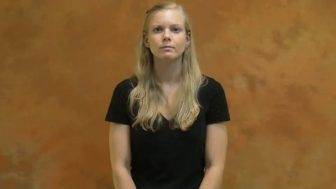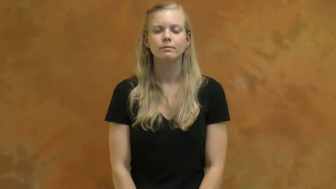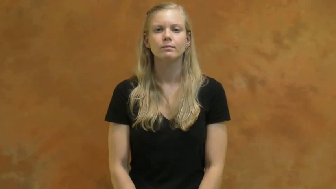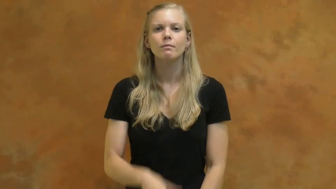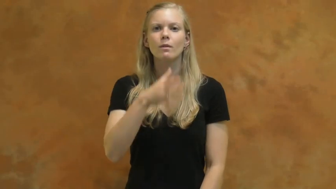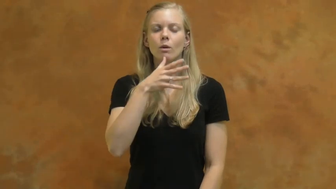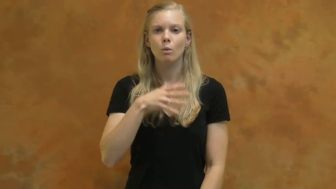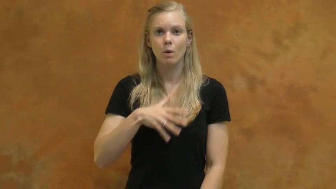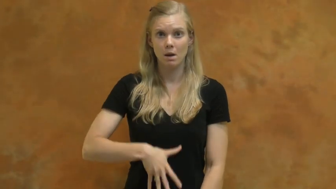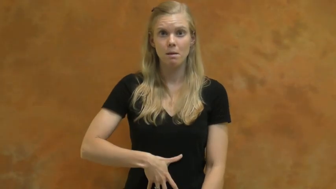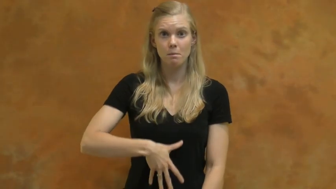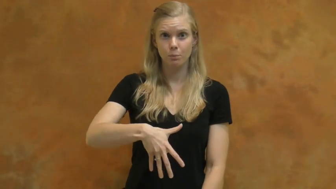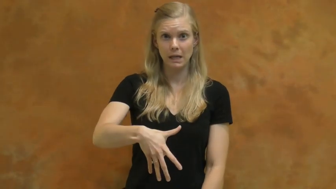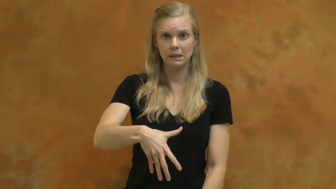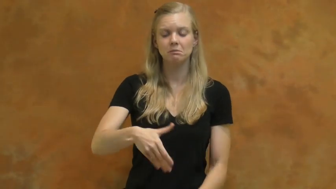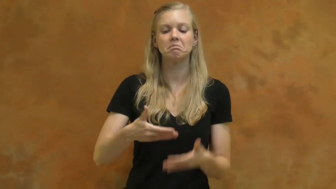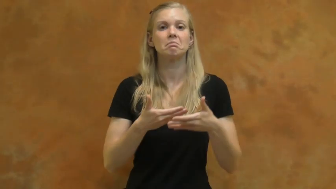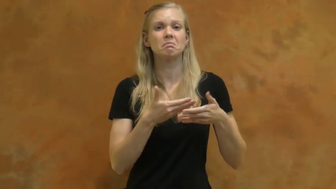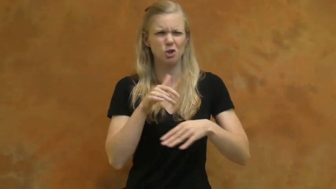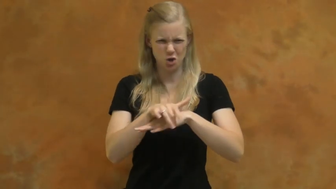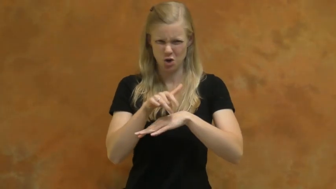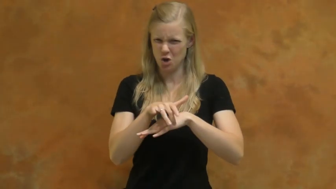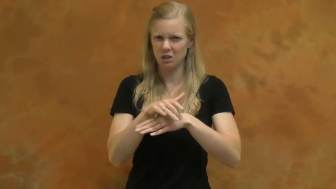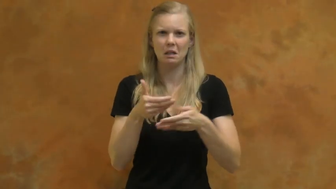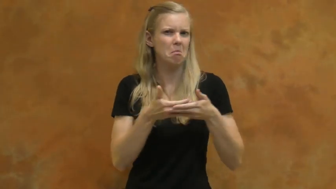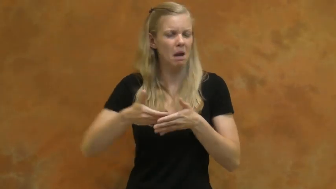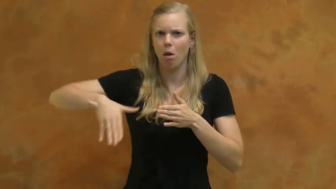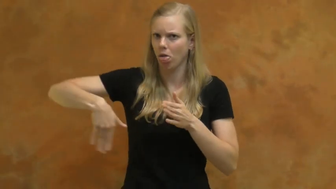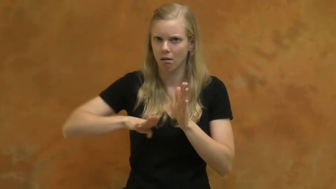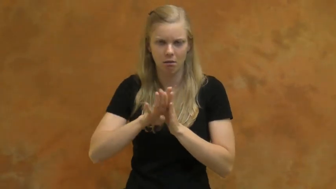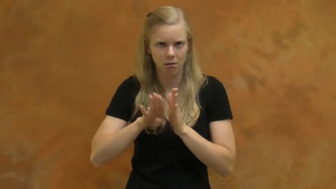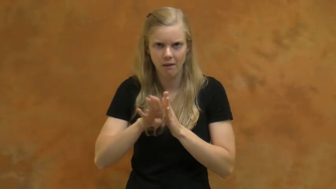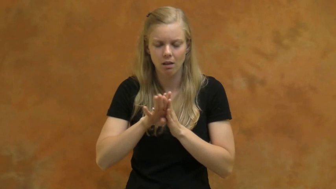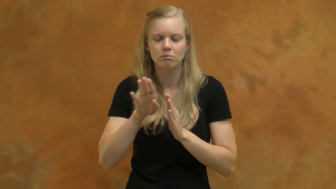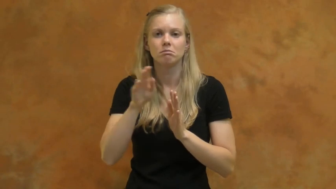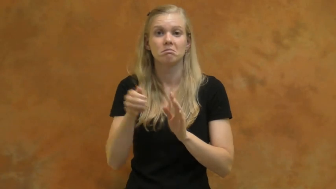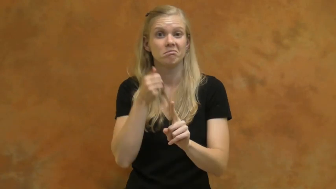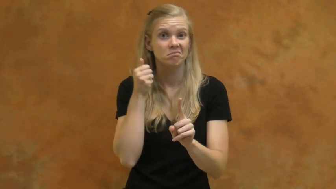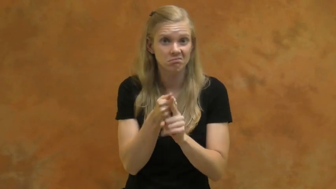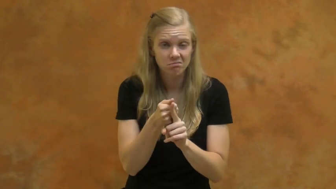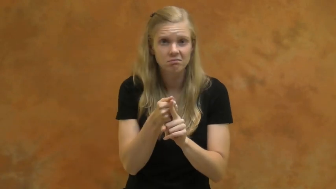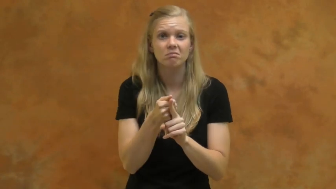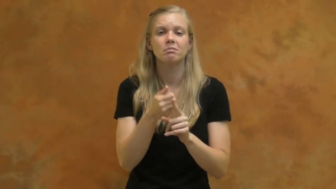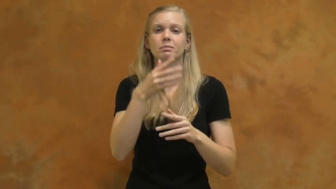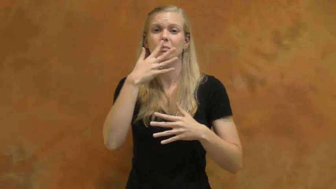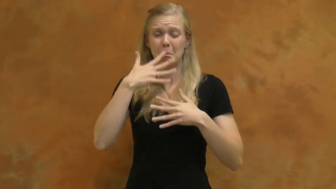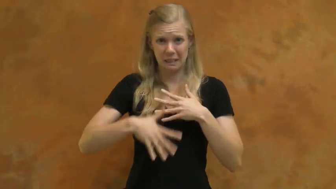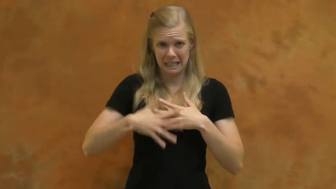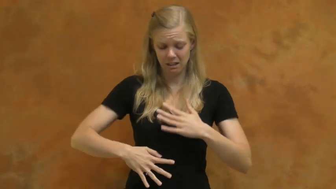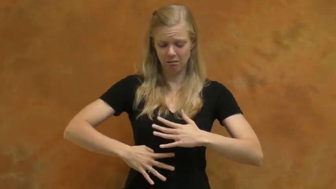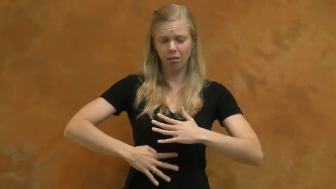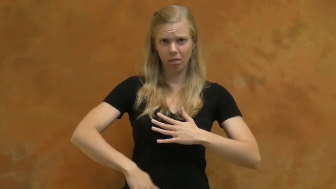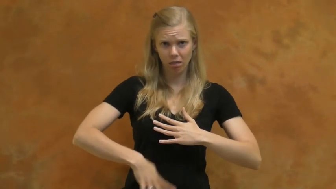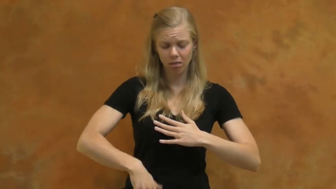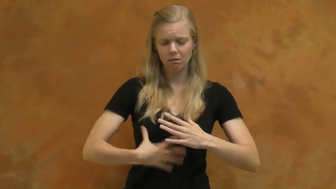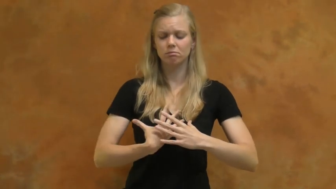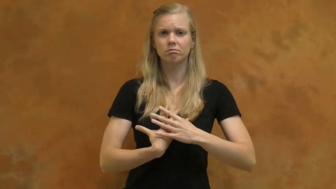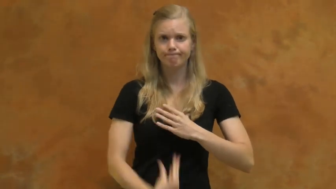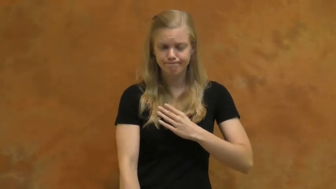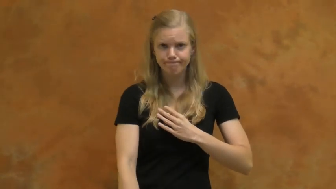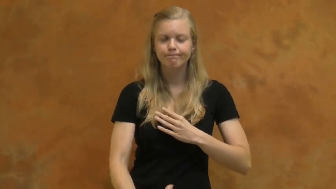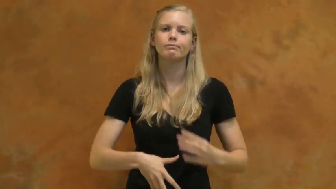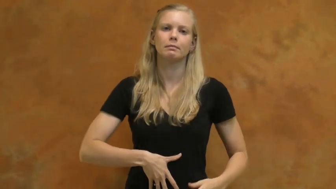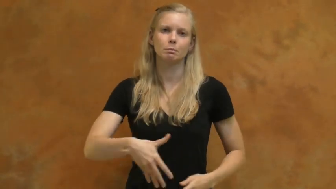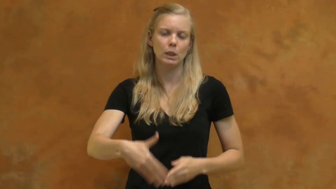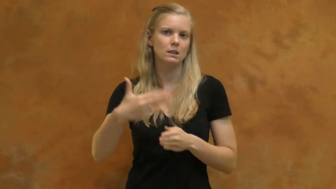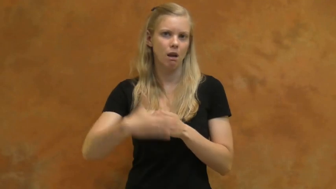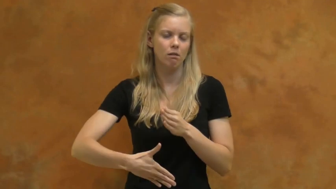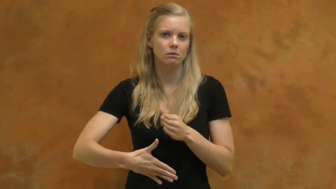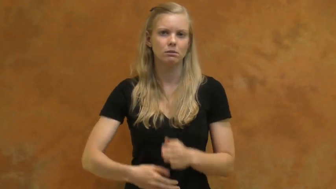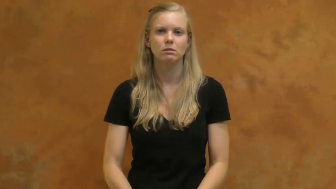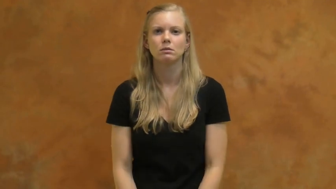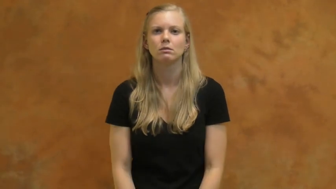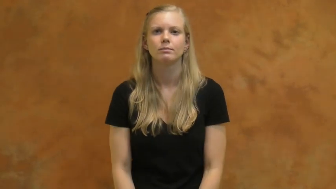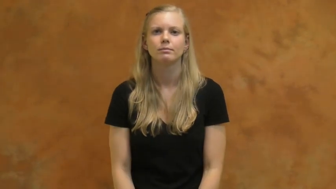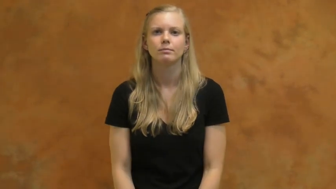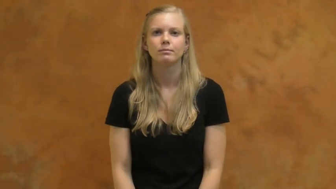miscarriage